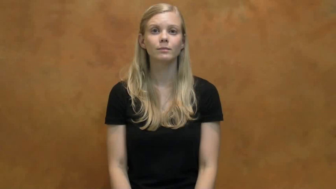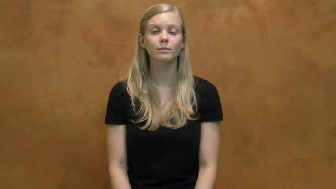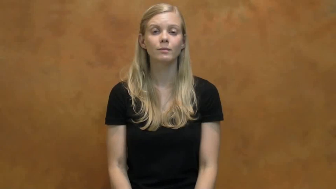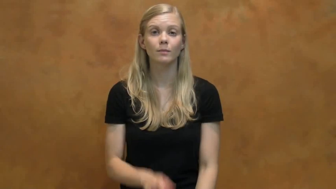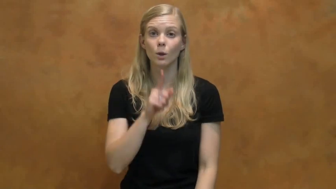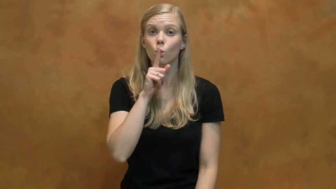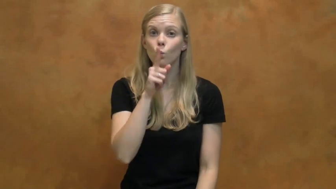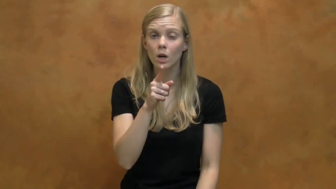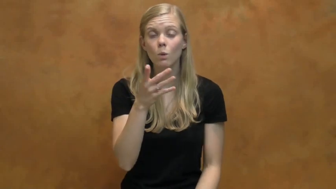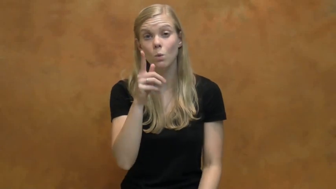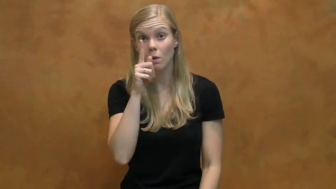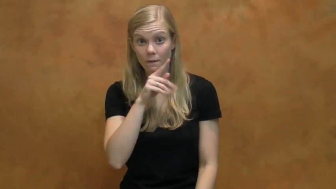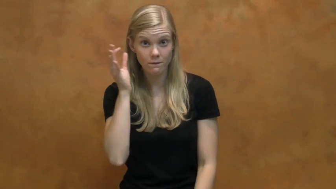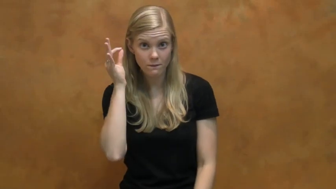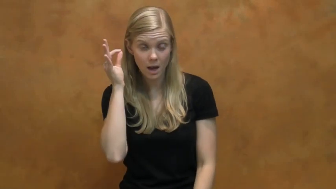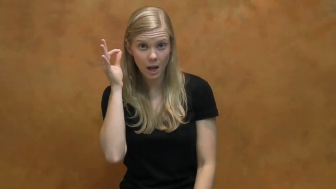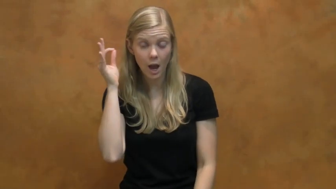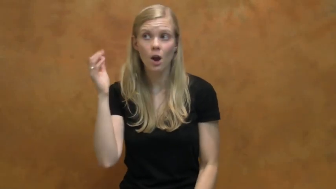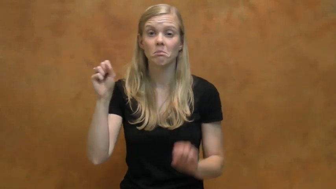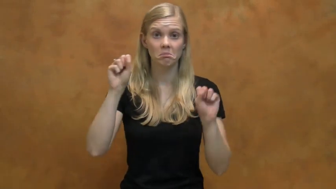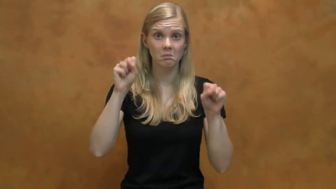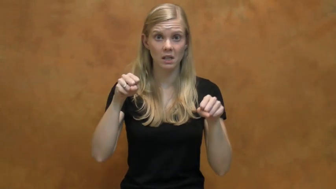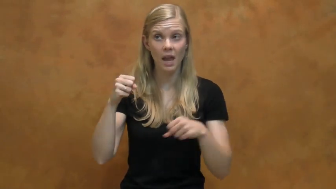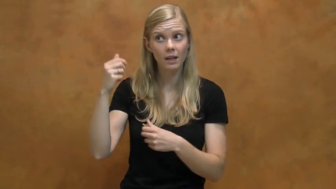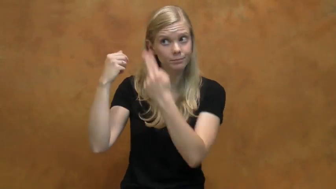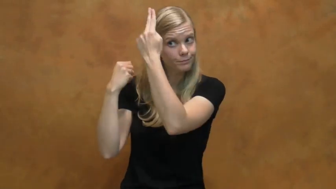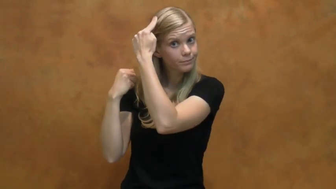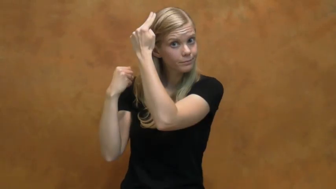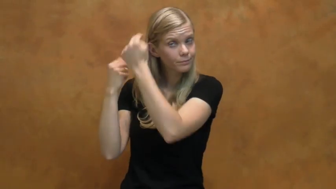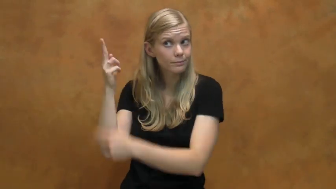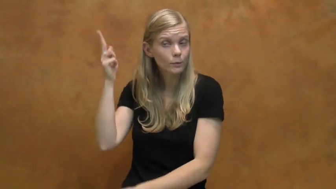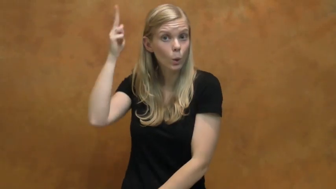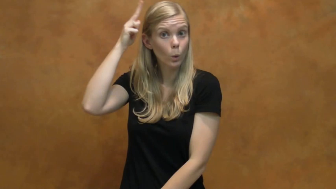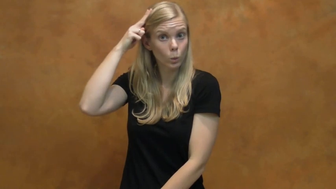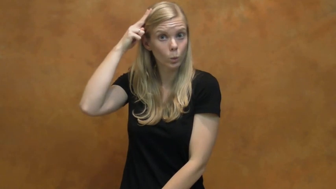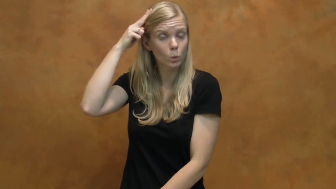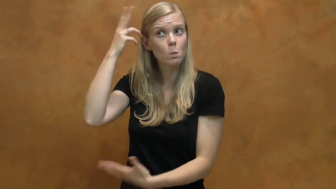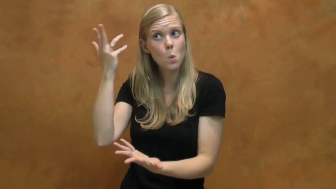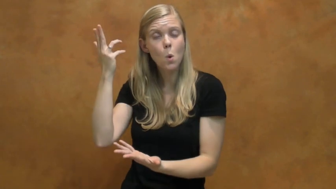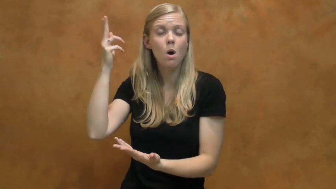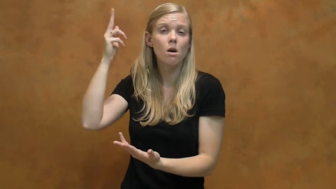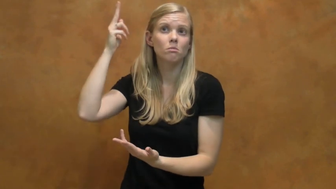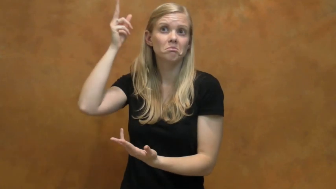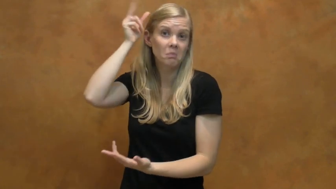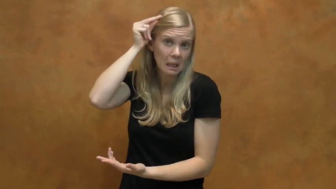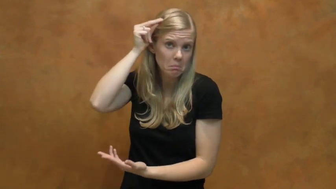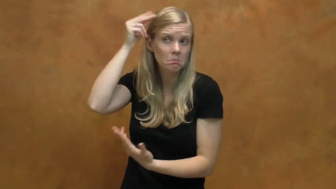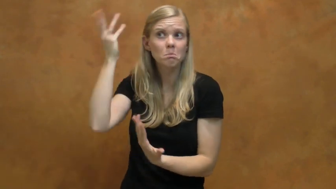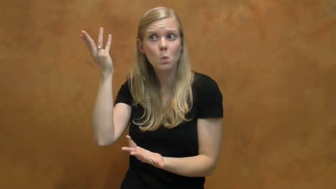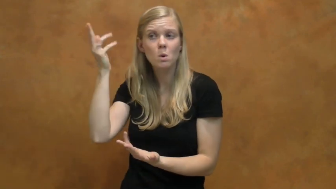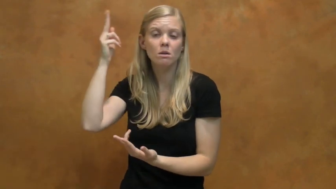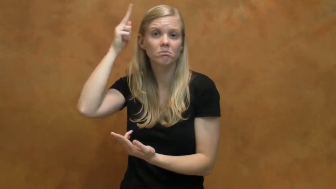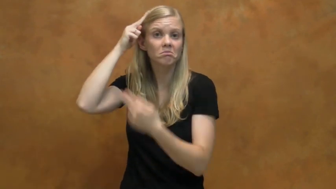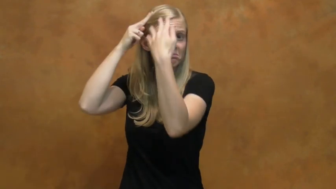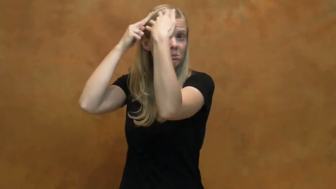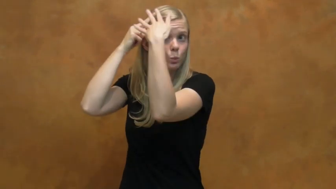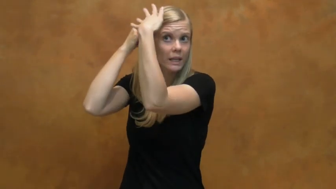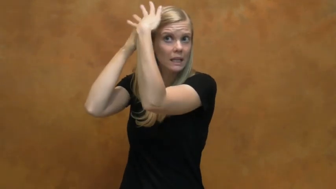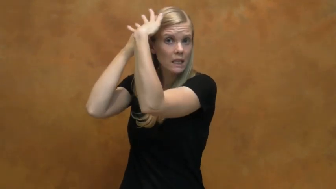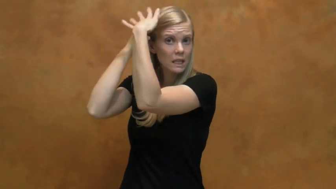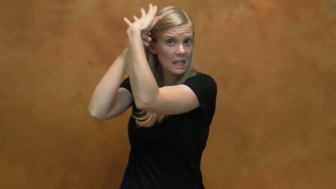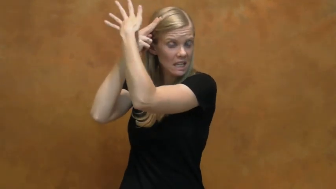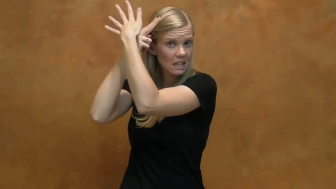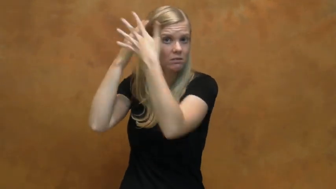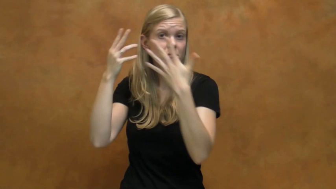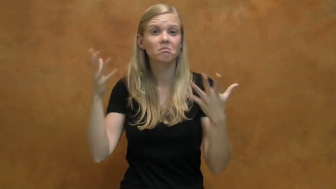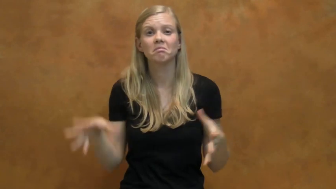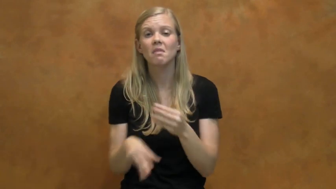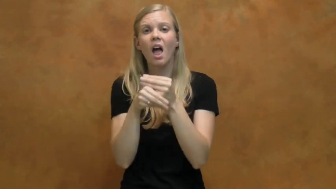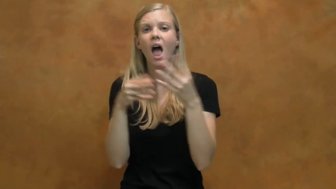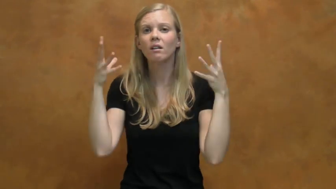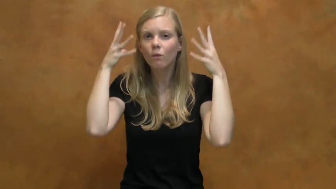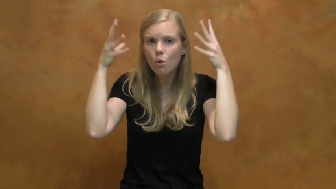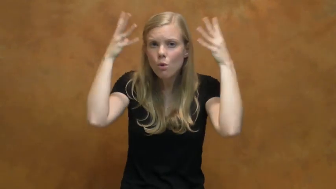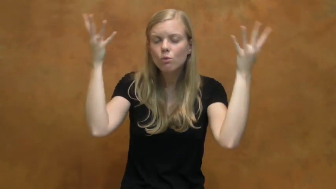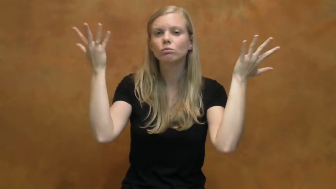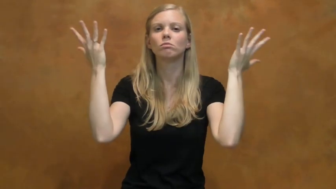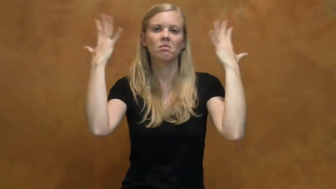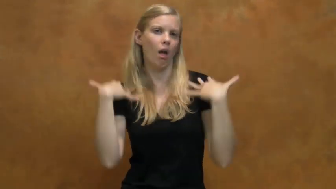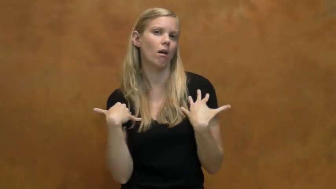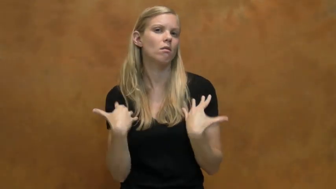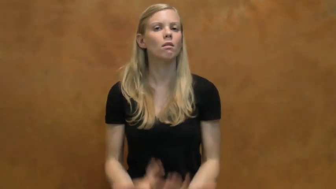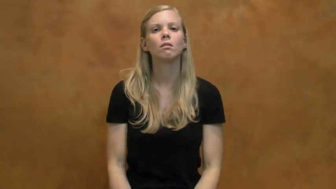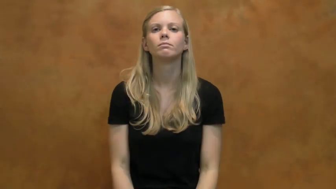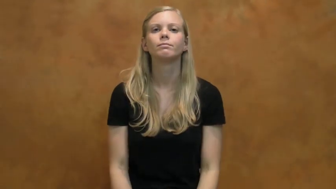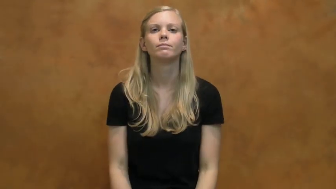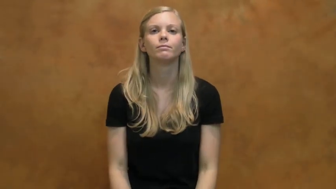hair extension